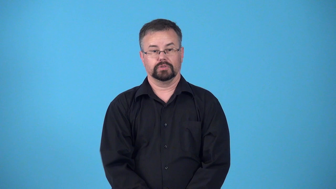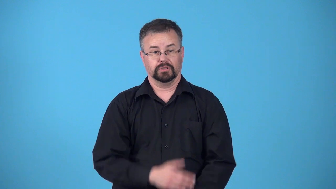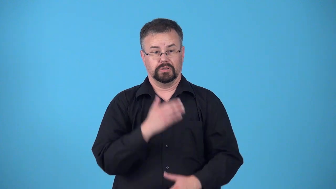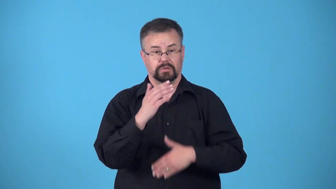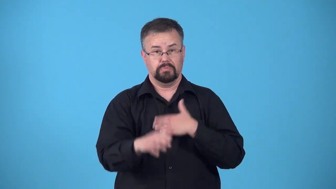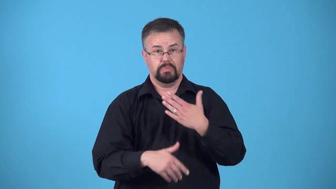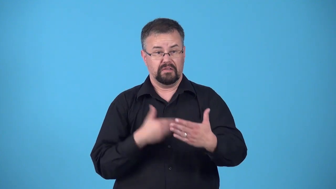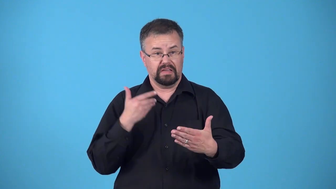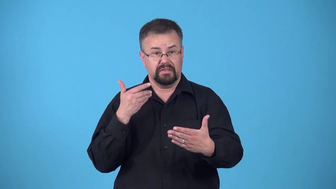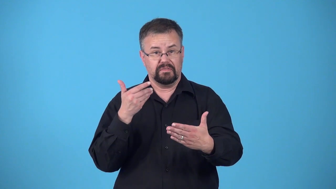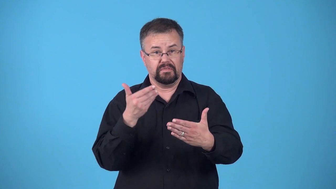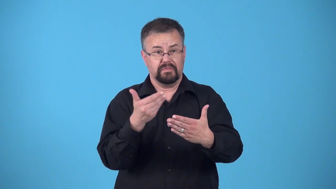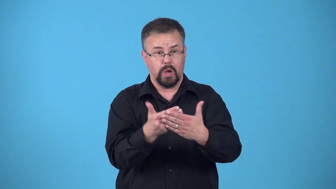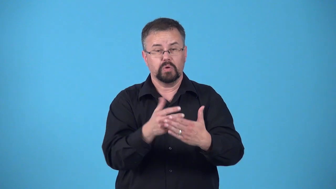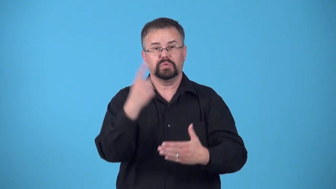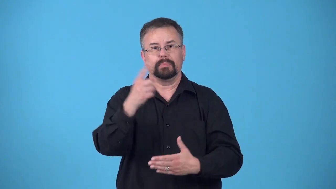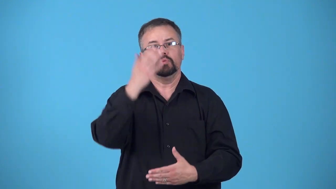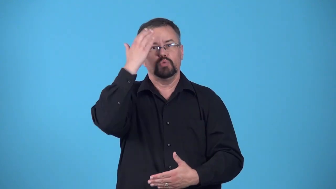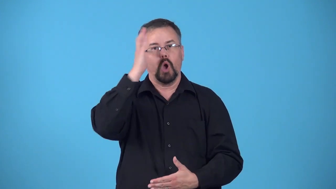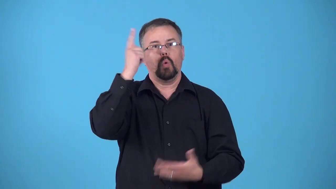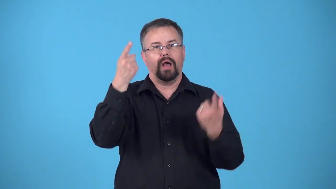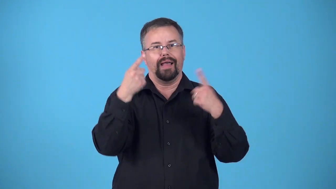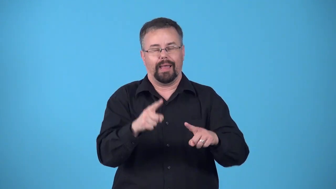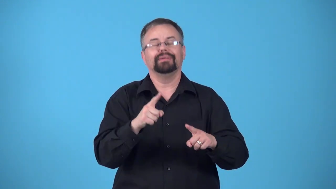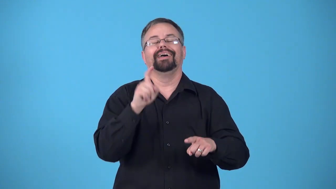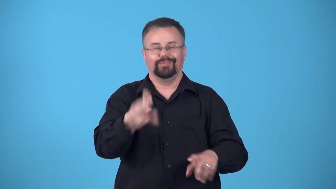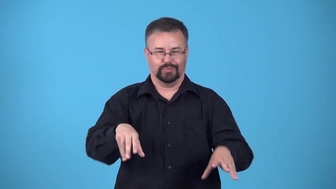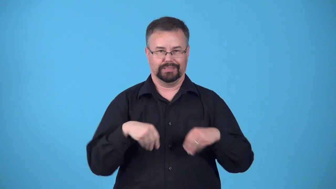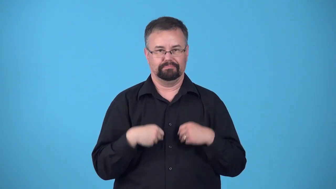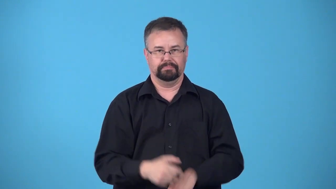walk the green mile